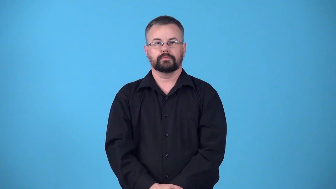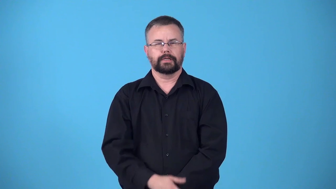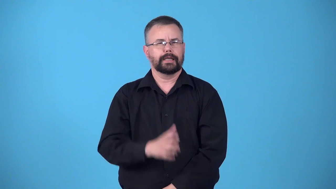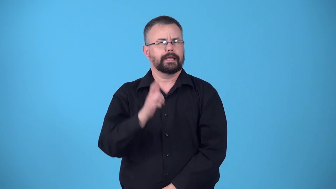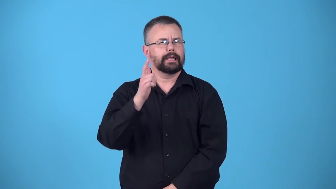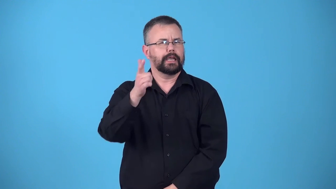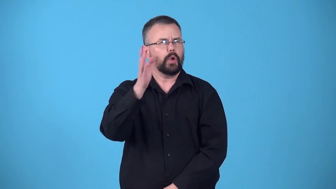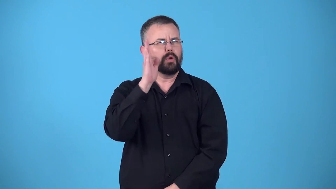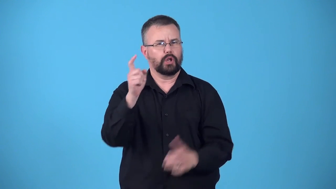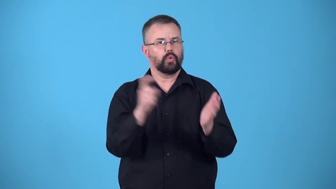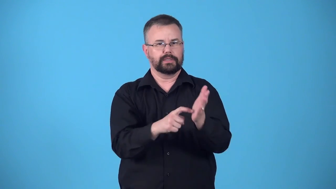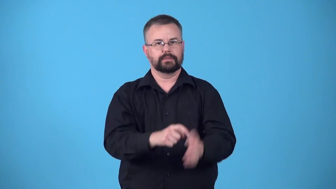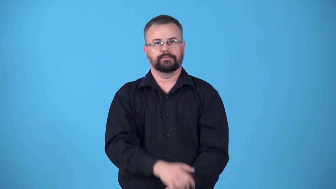cream rises to the top